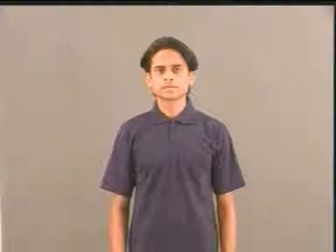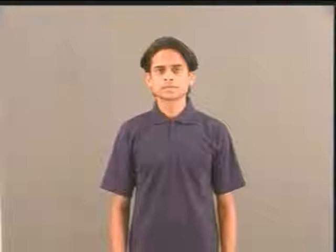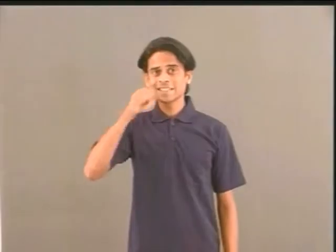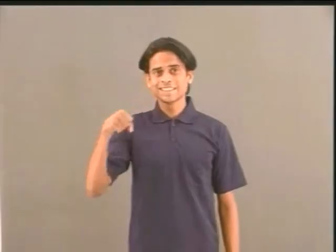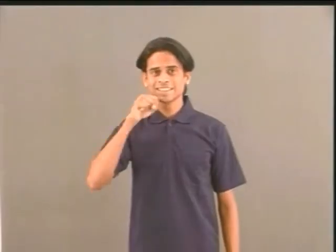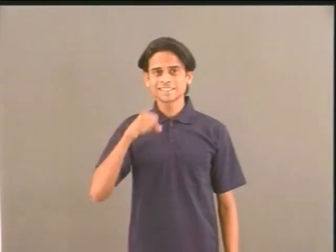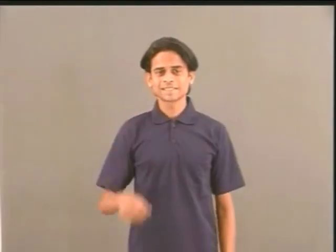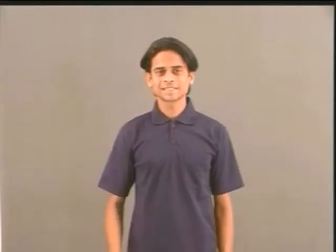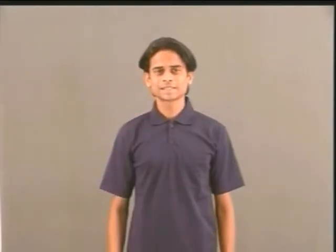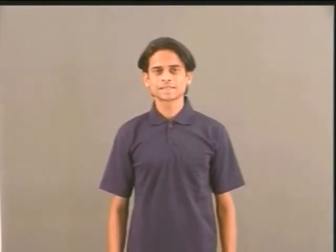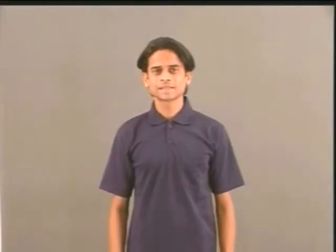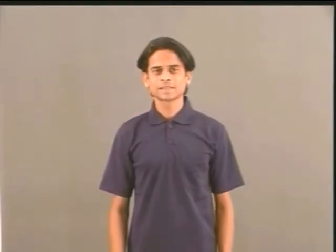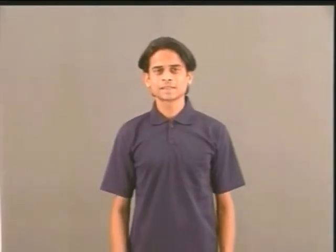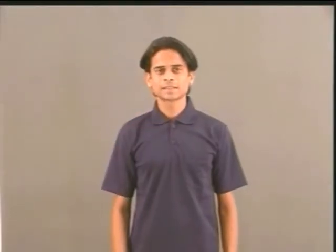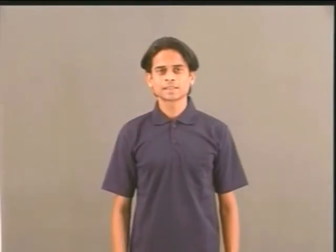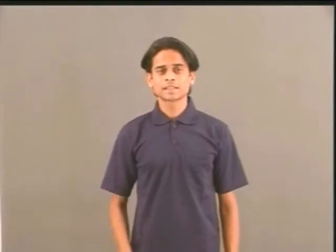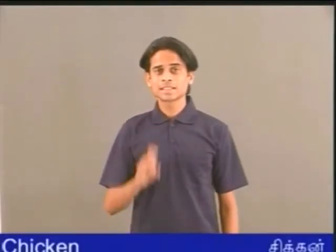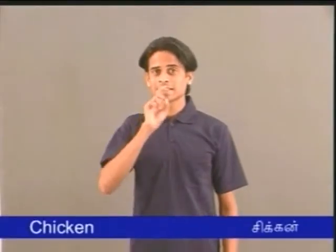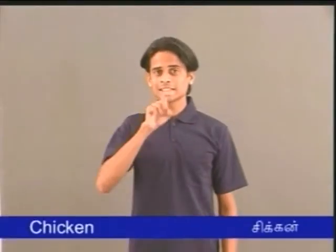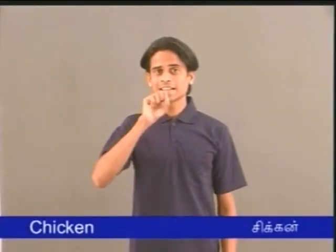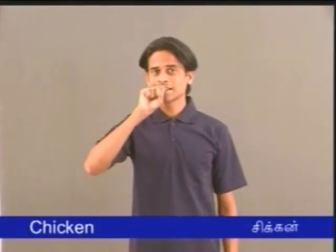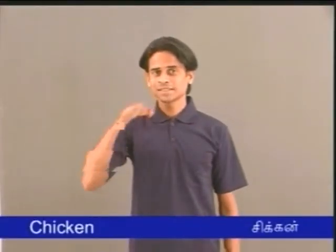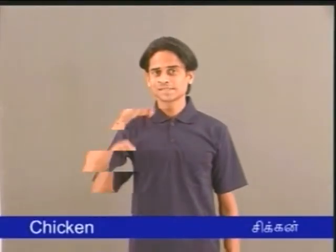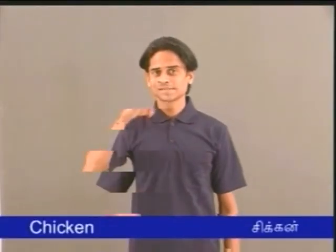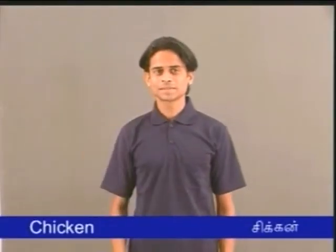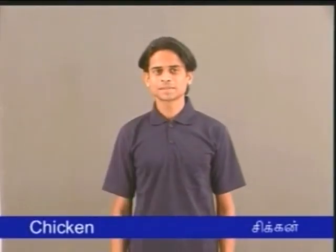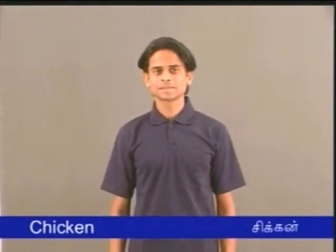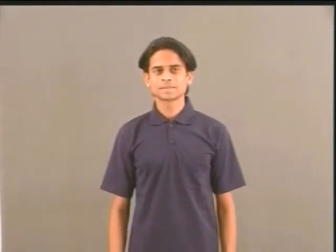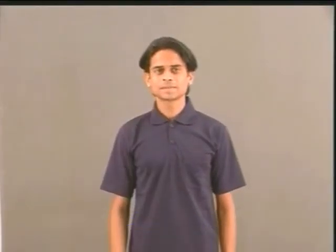chicken